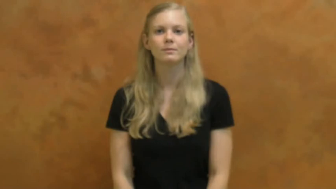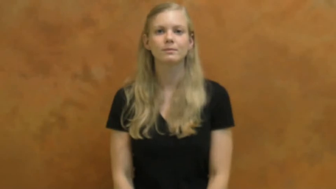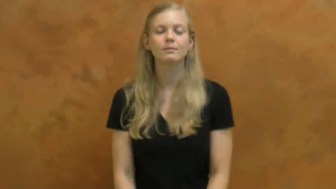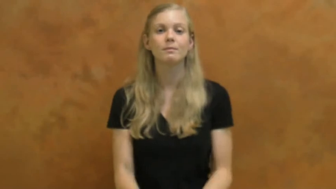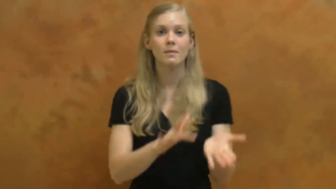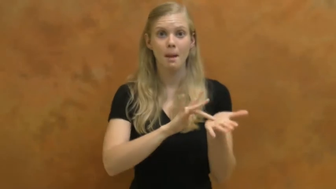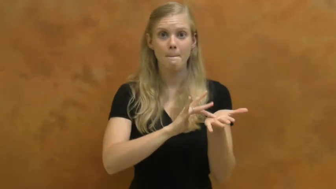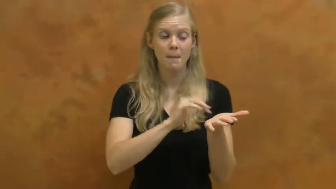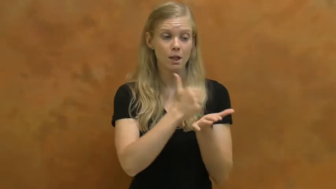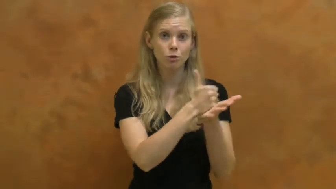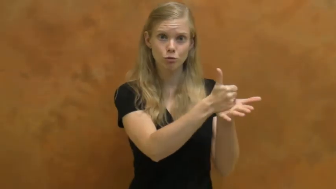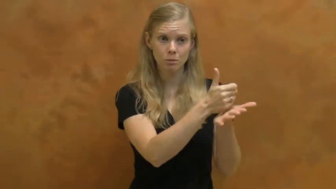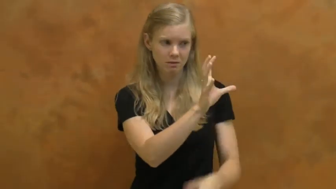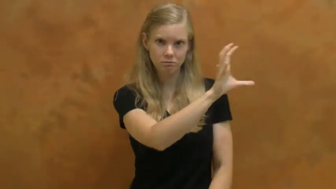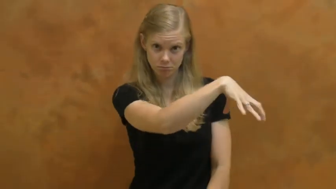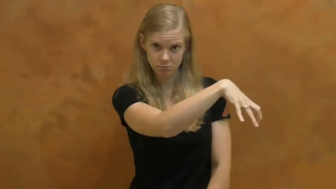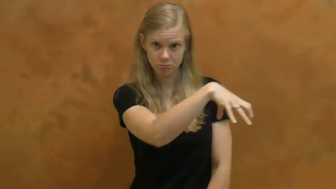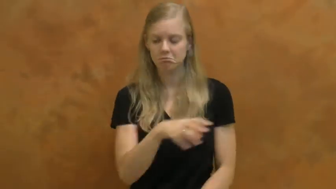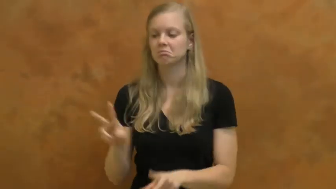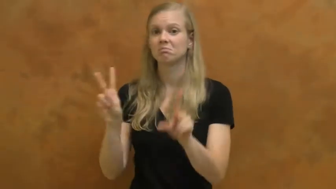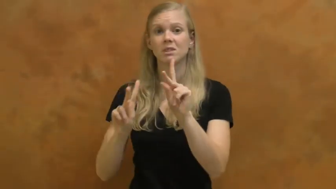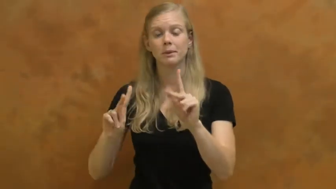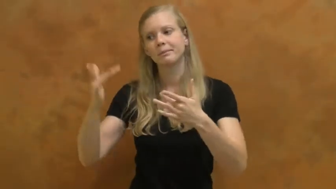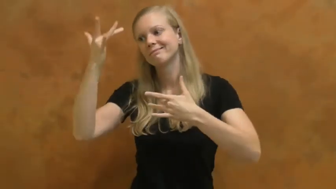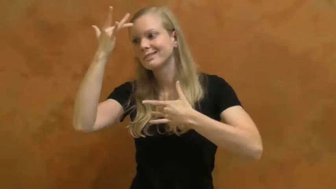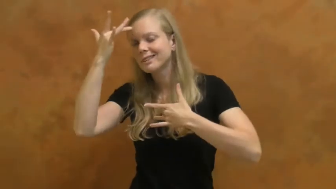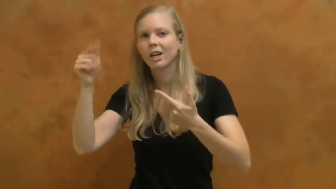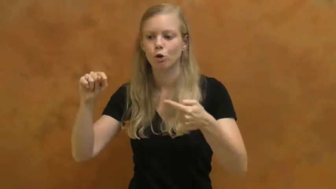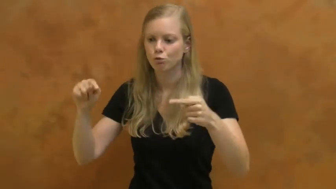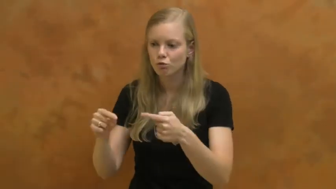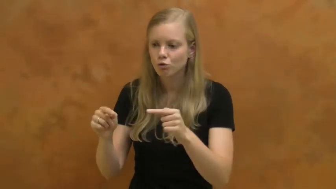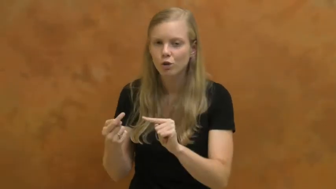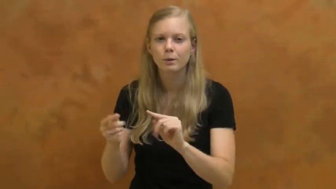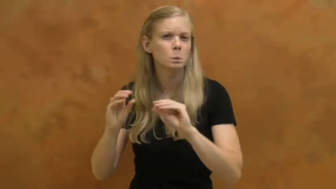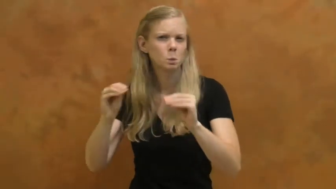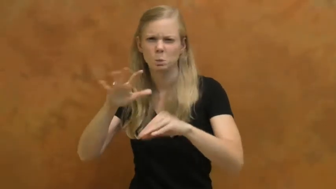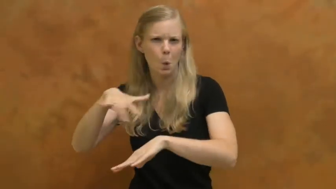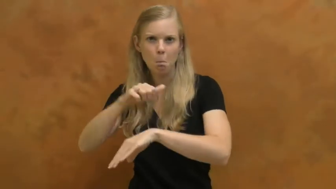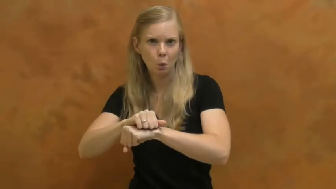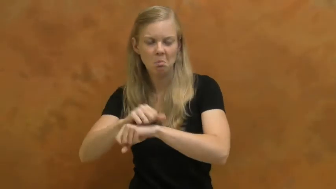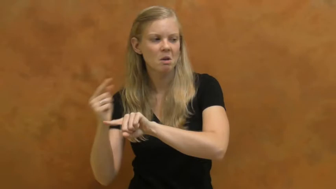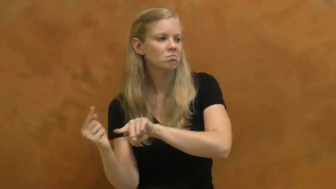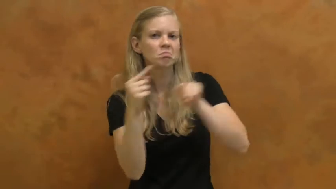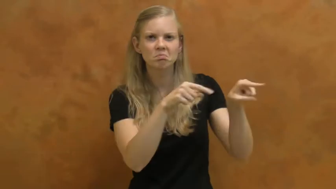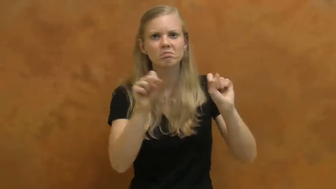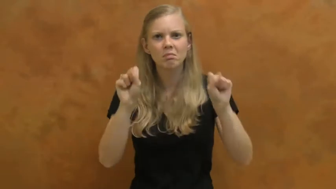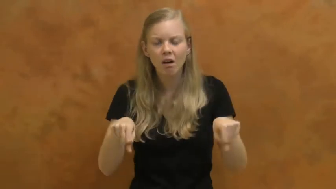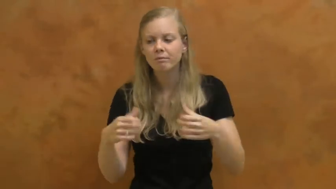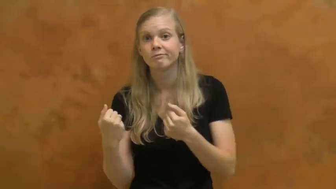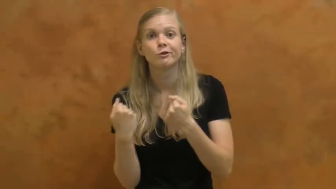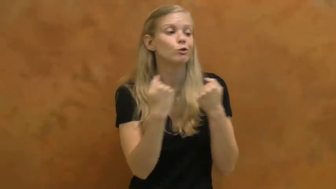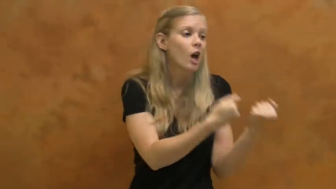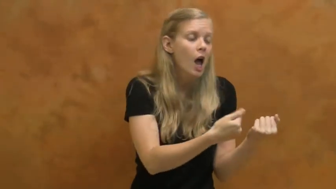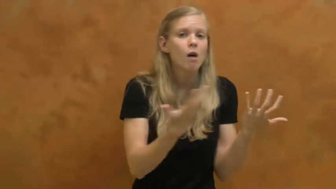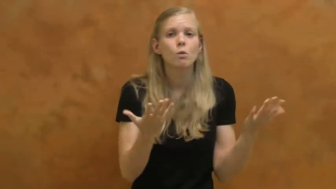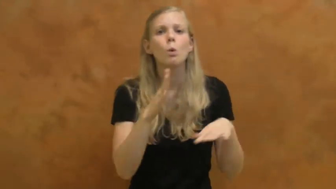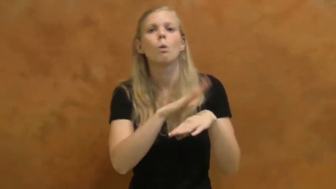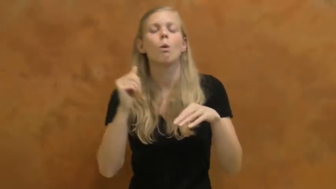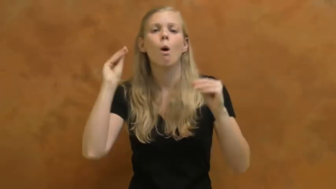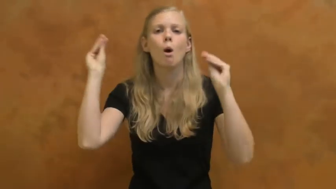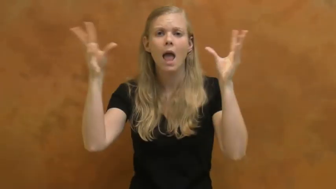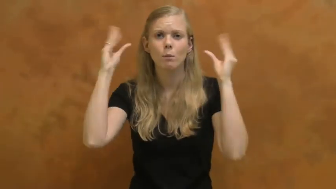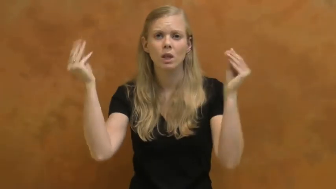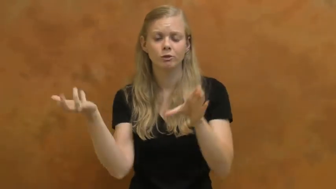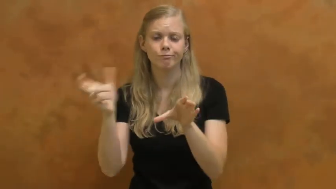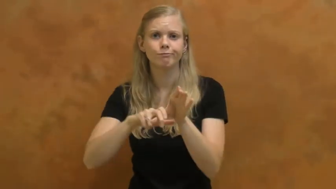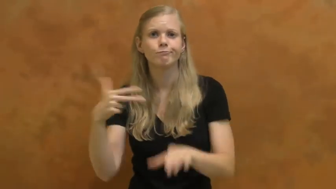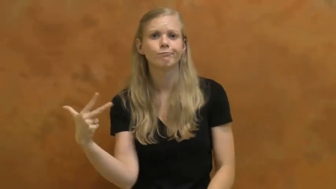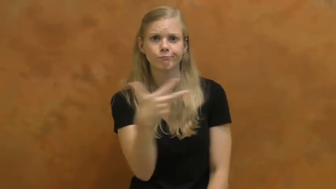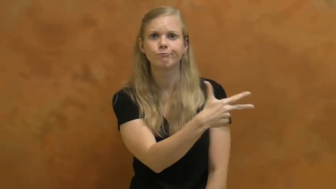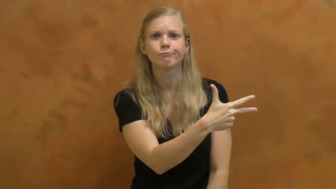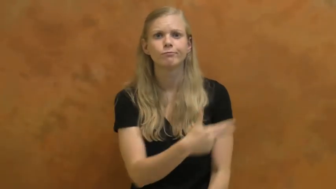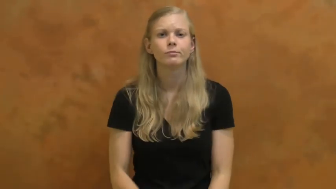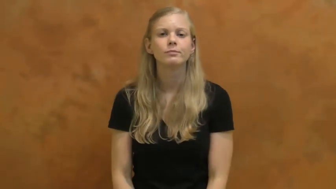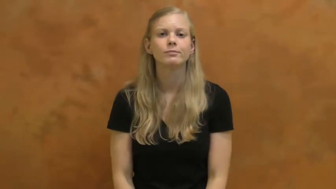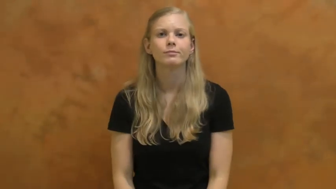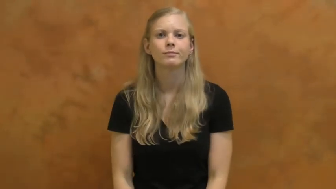emergency department